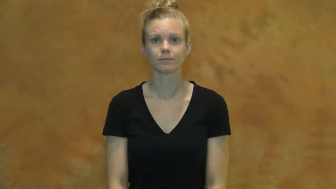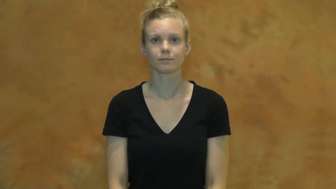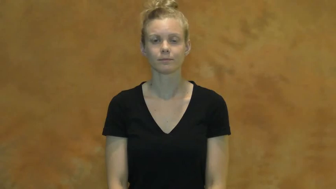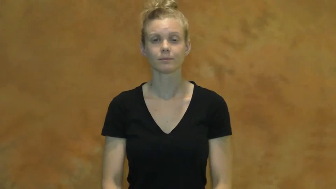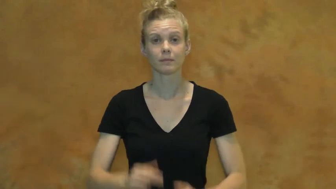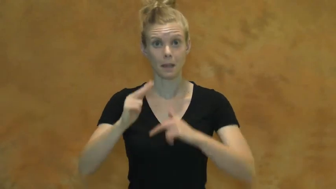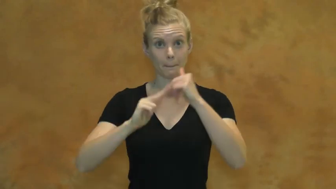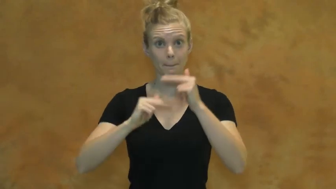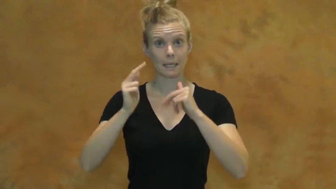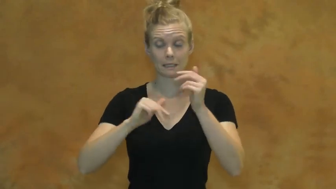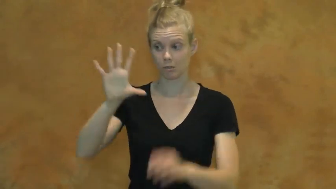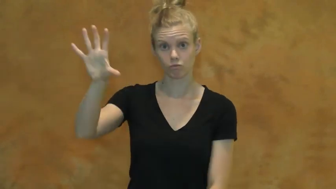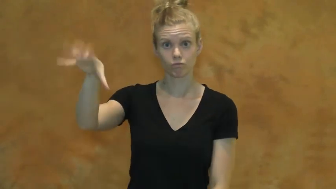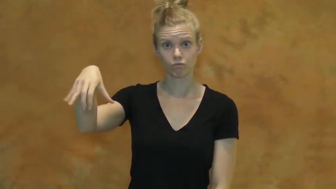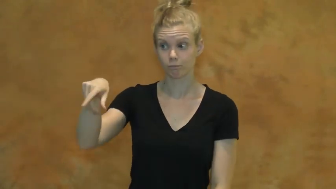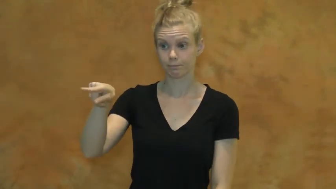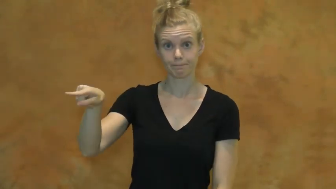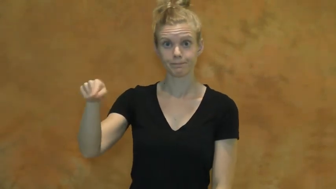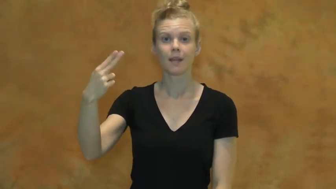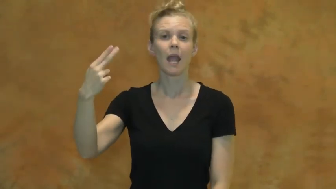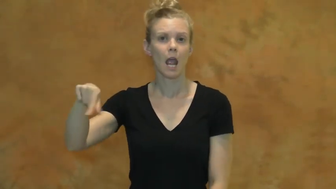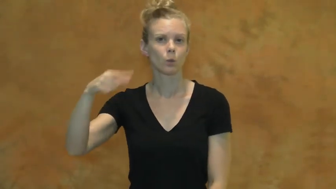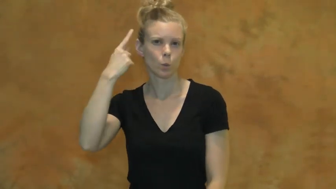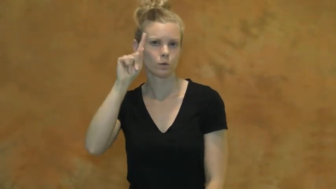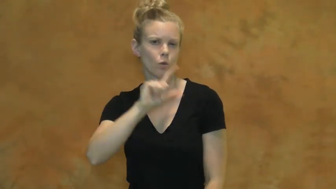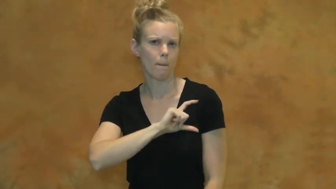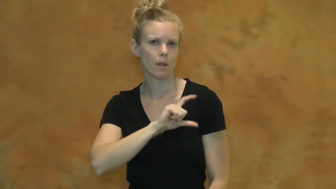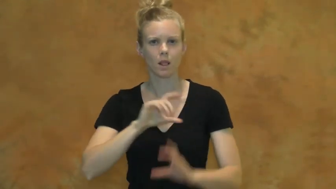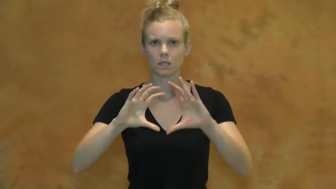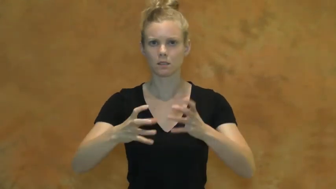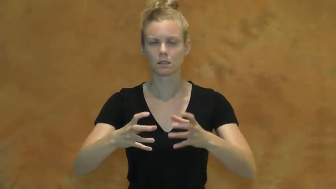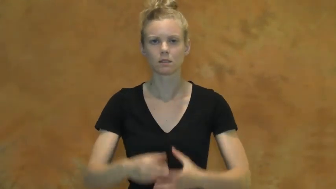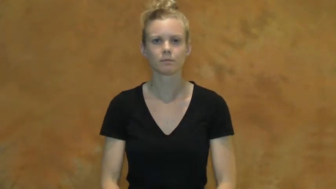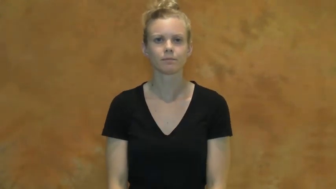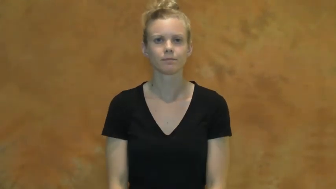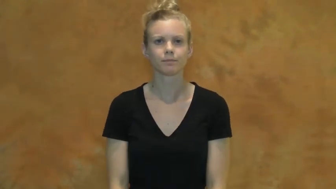police station